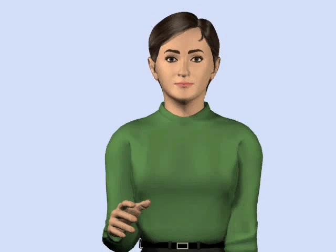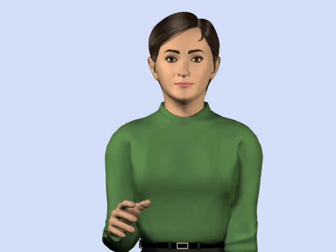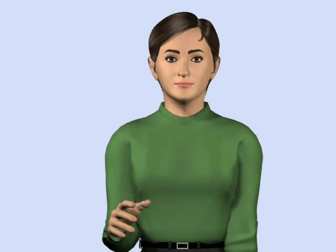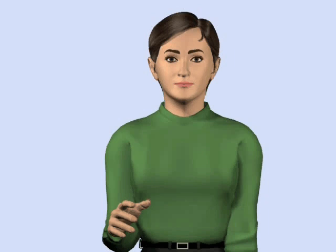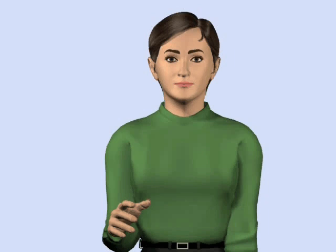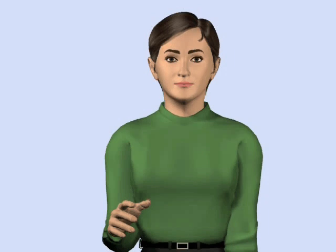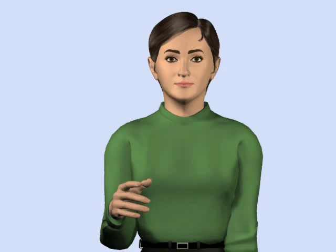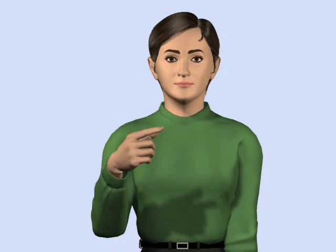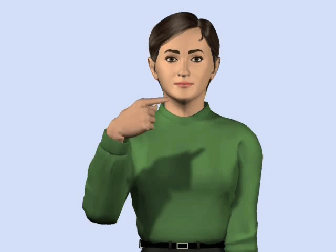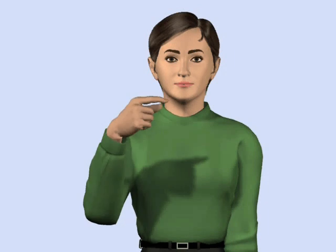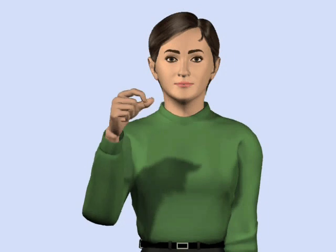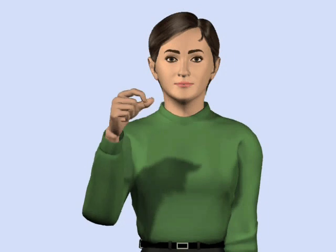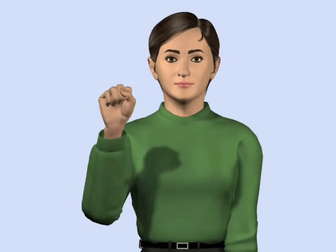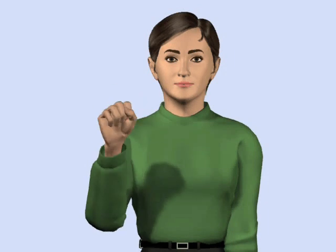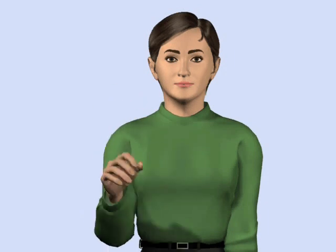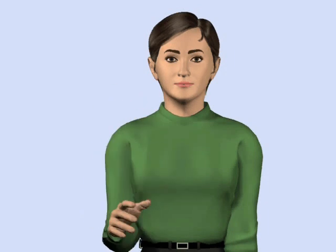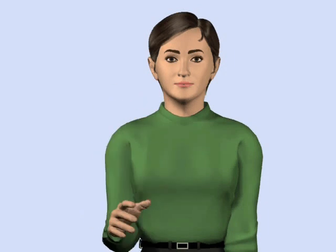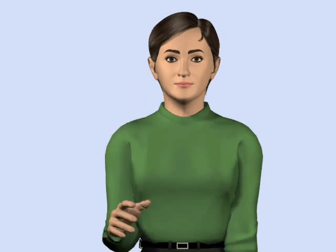Glenwood Springs,CO